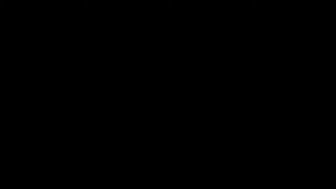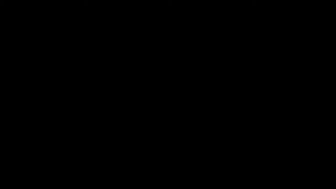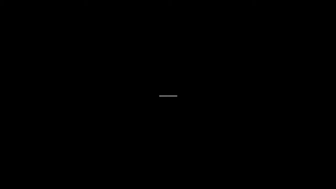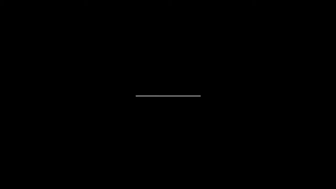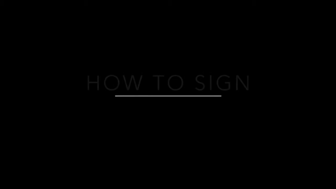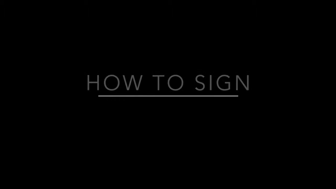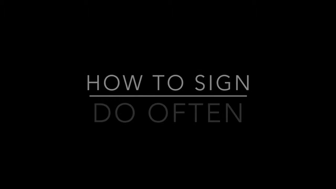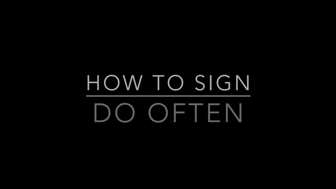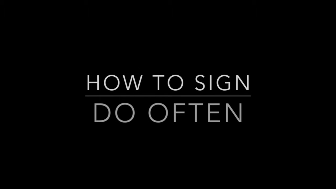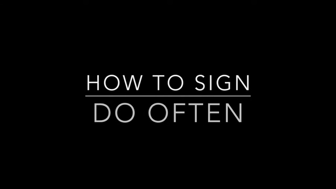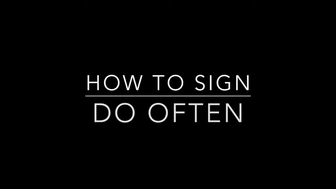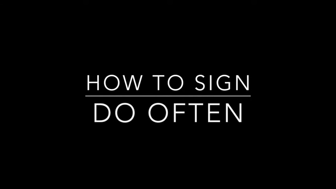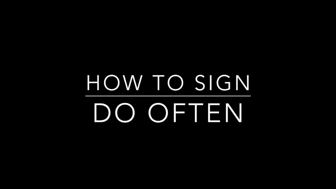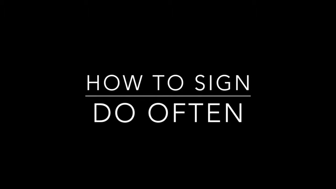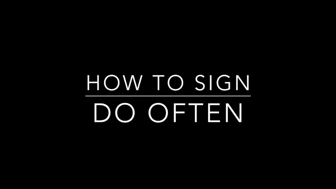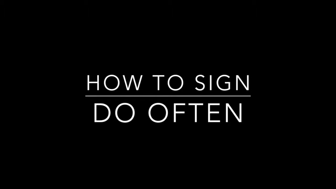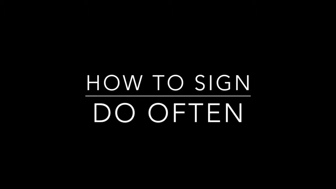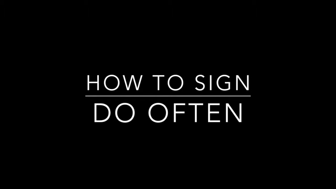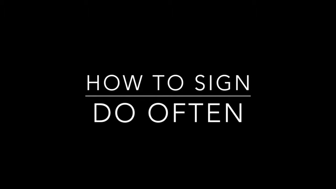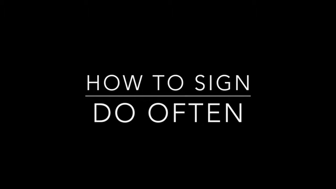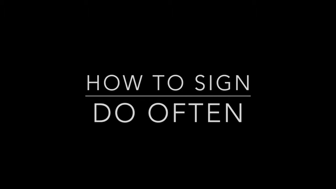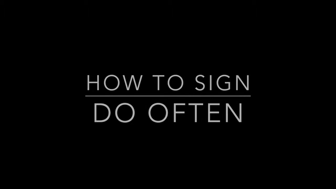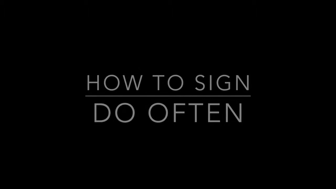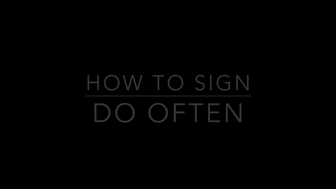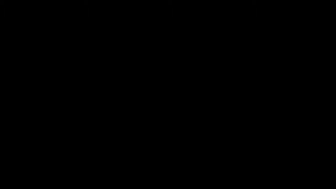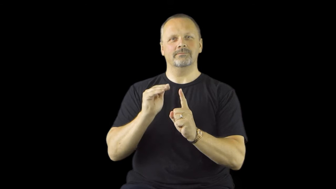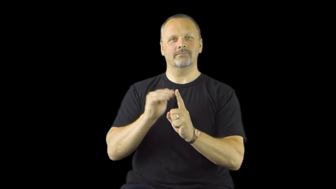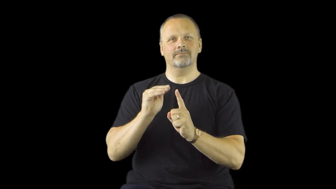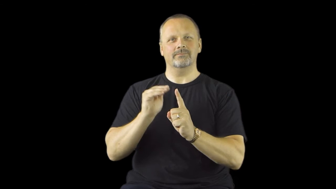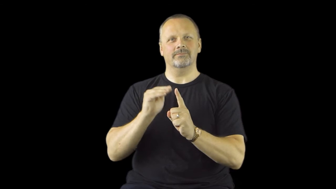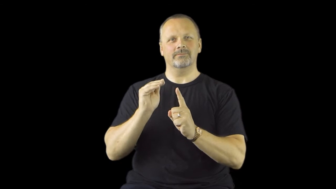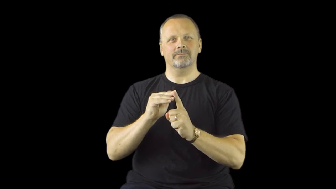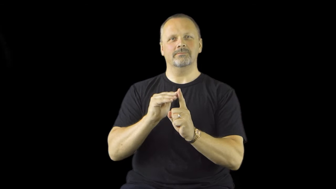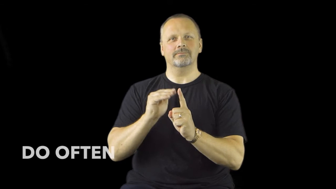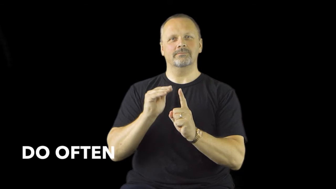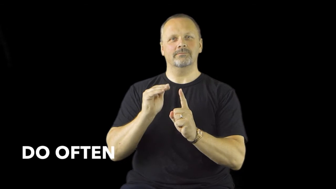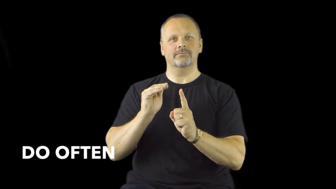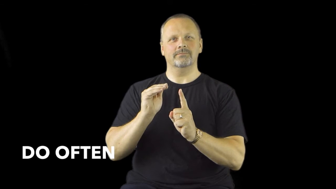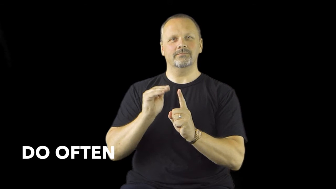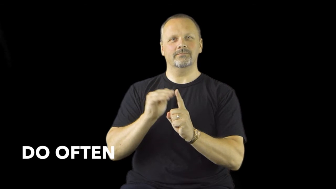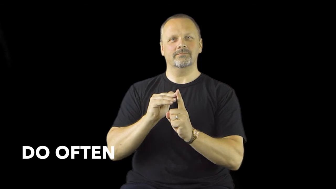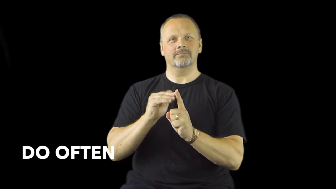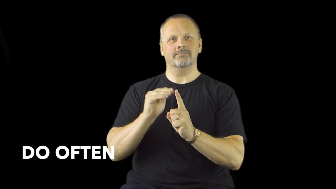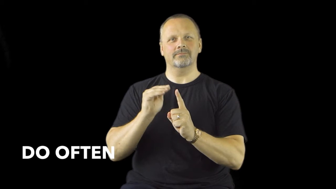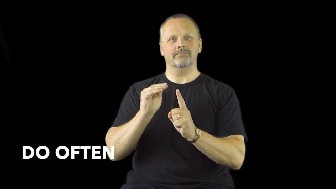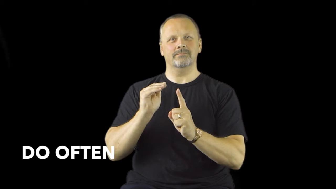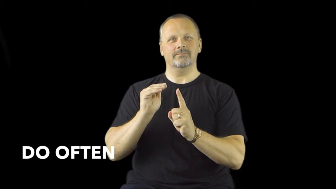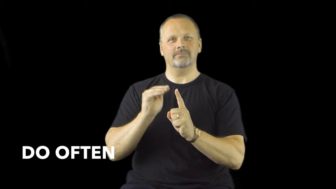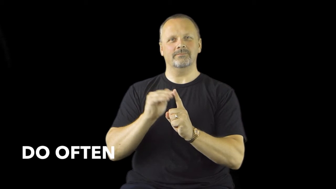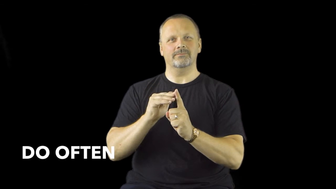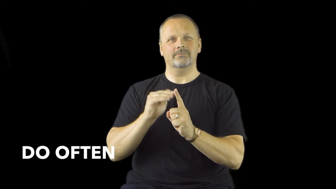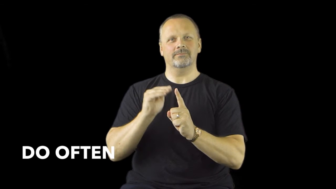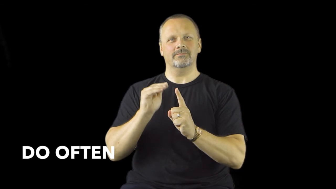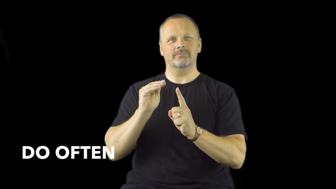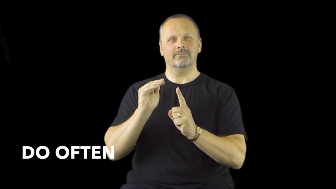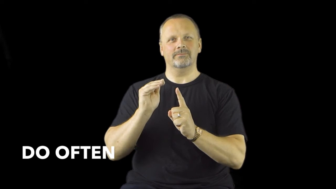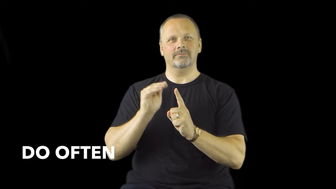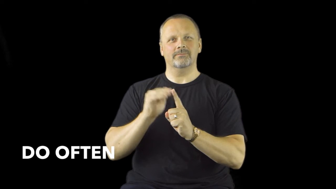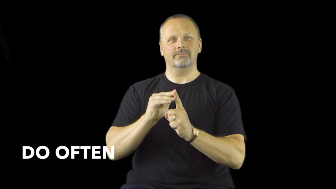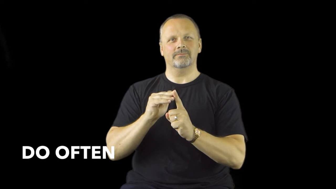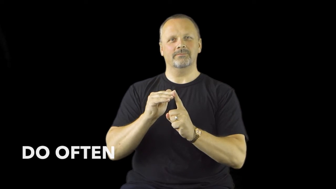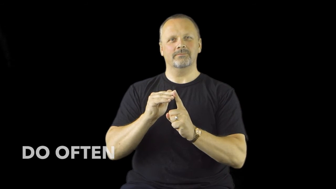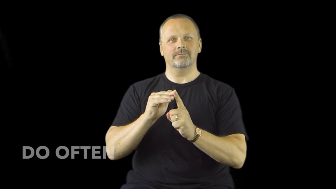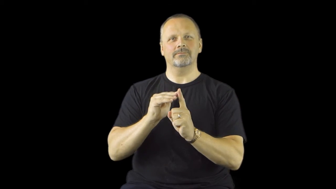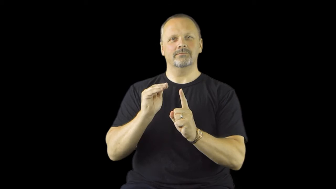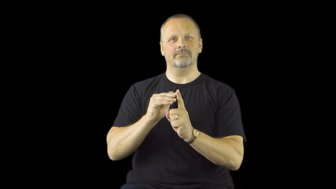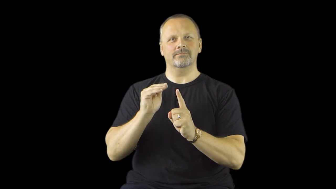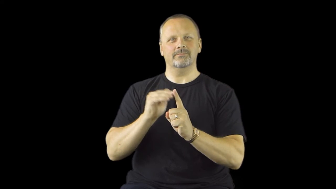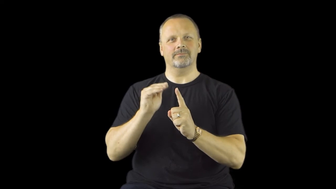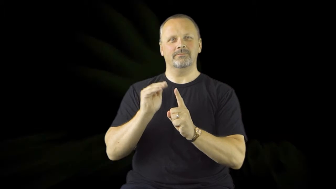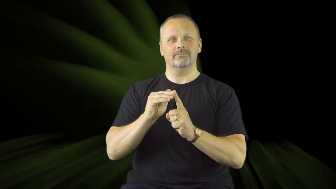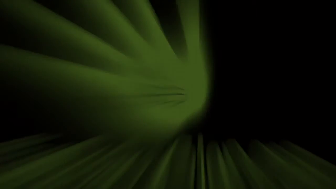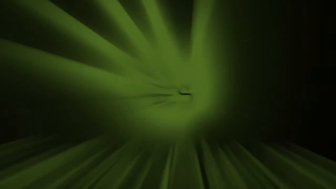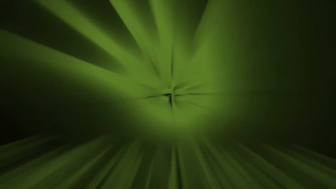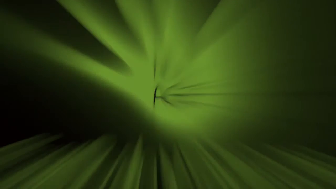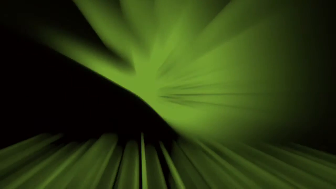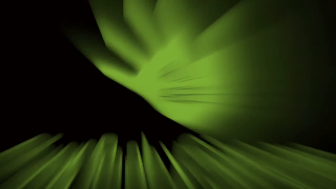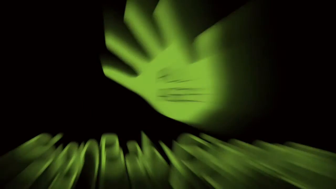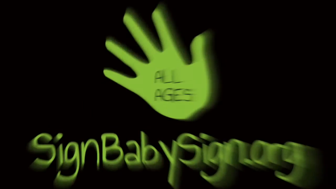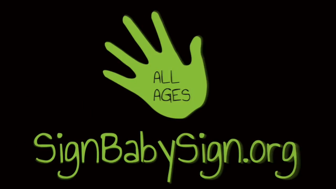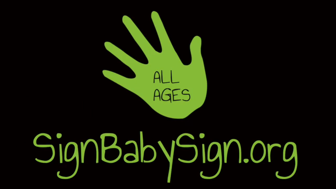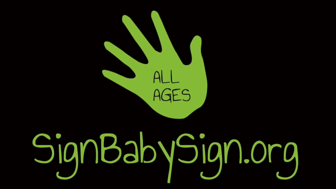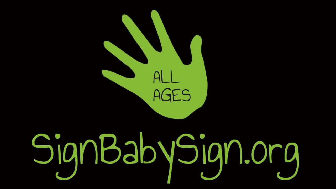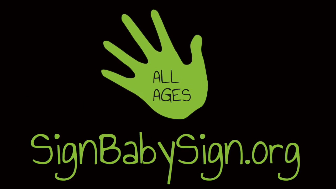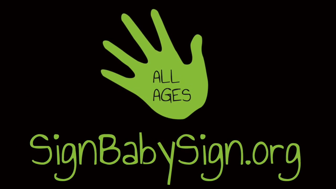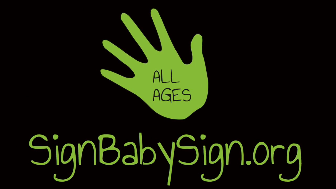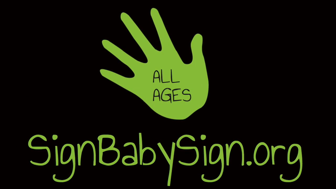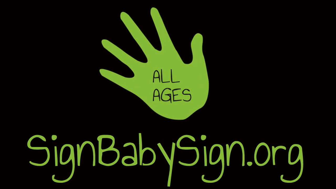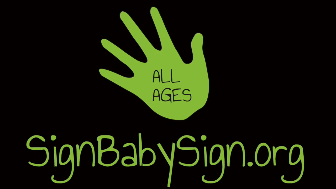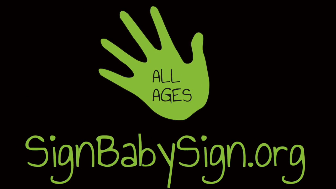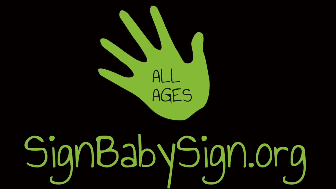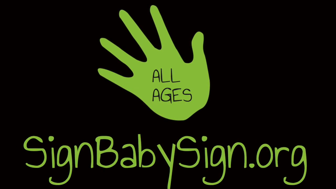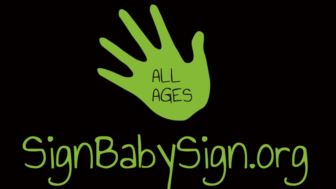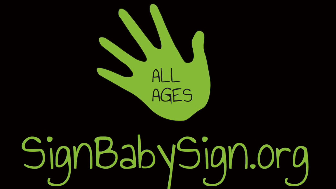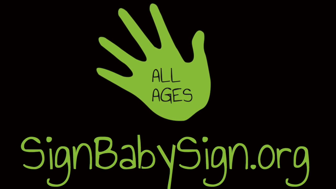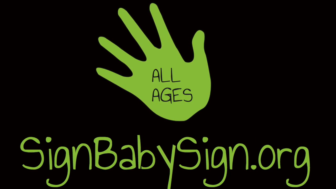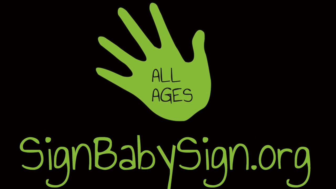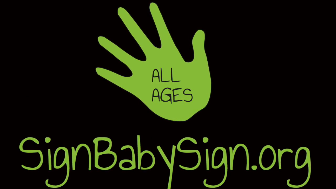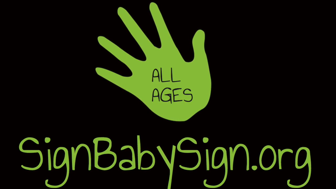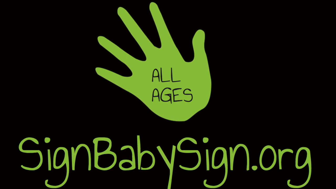Do Often